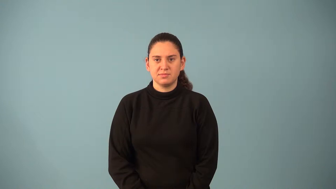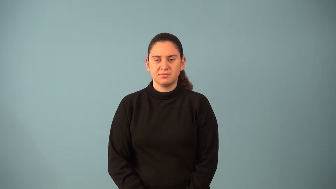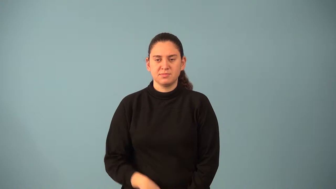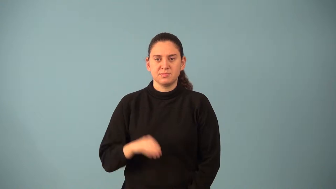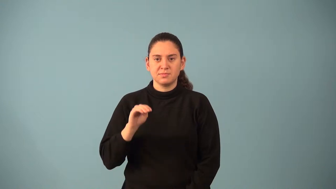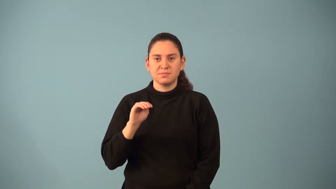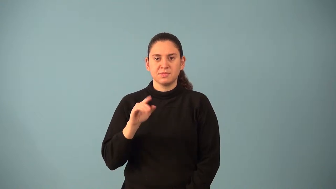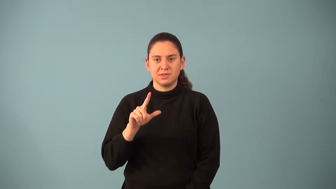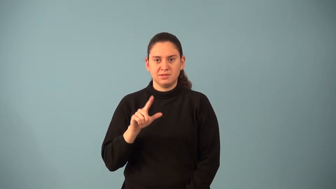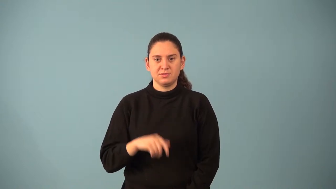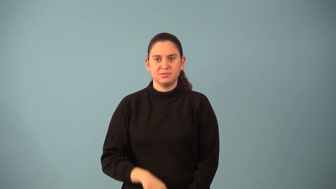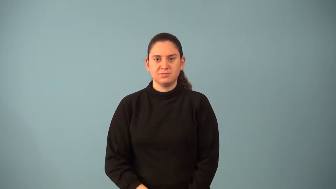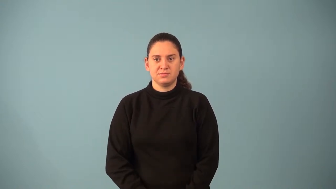milliliter